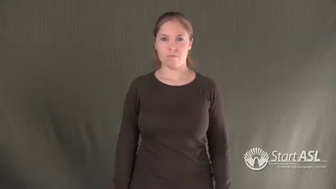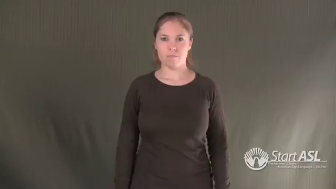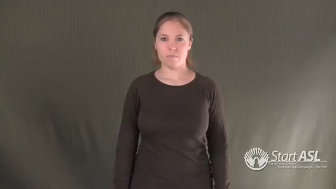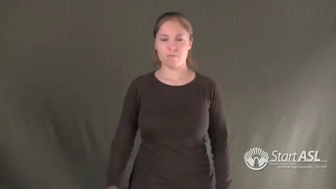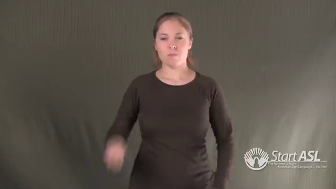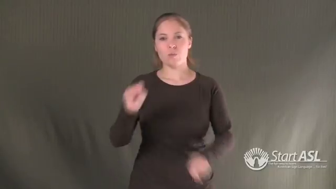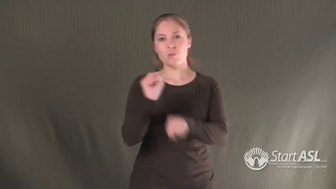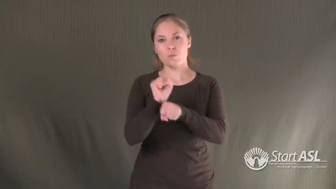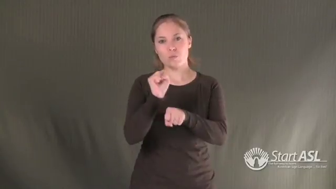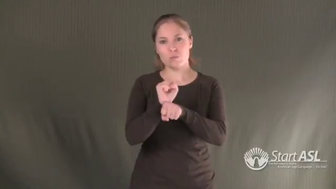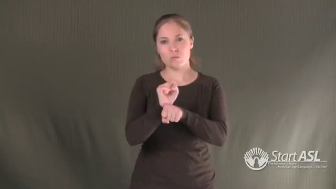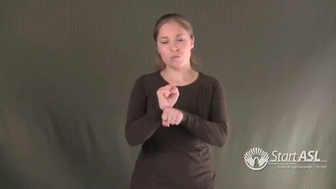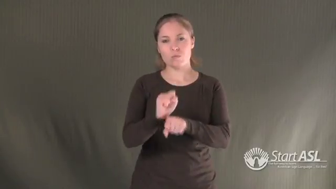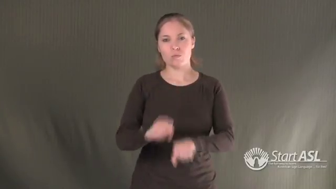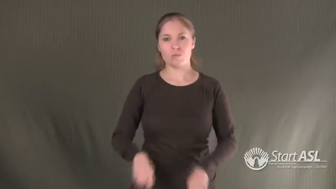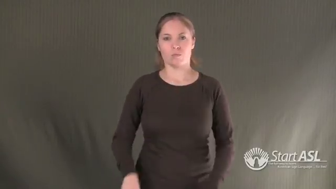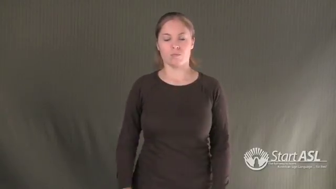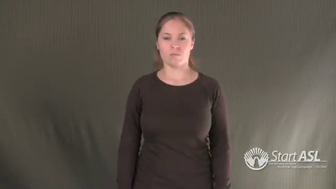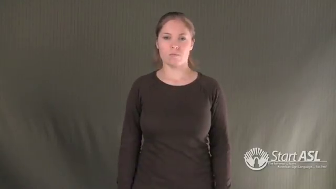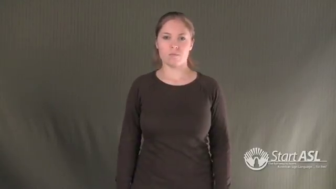work